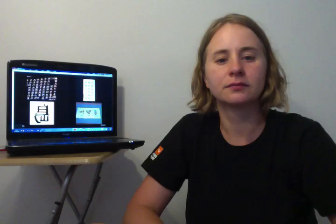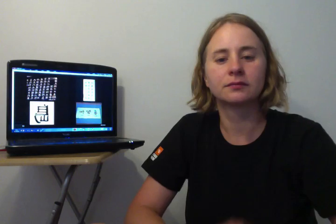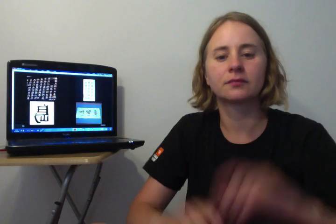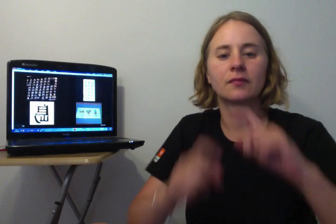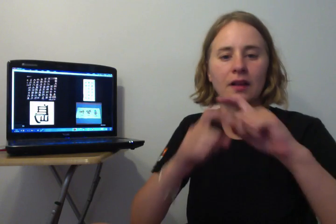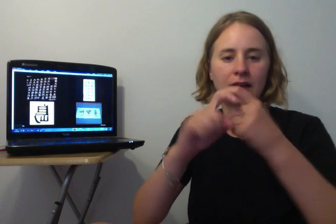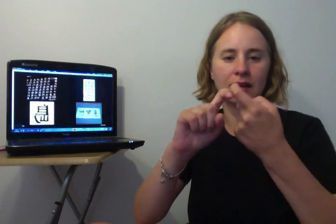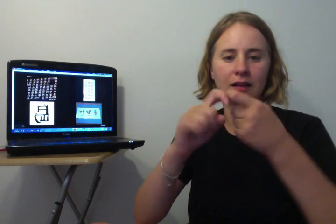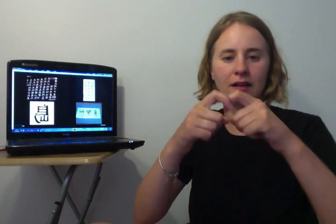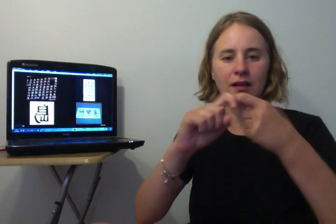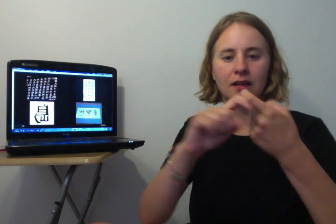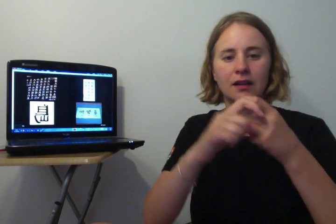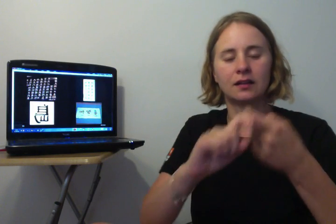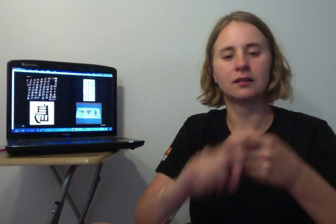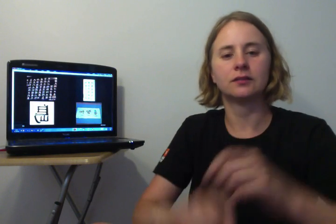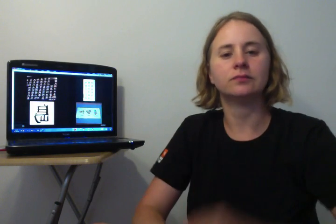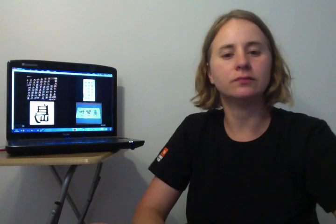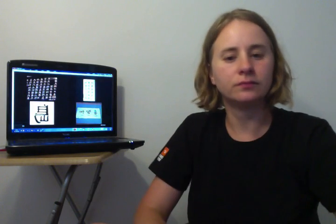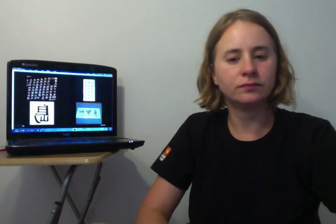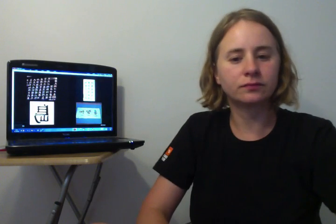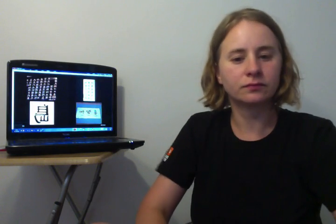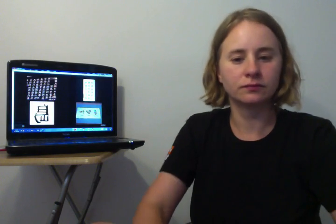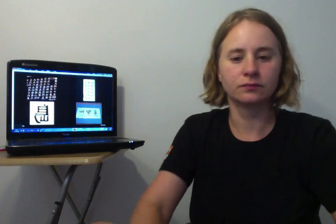chinesecharacter